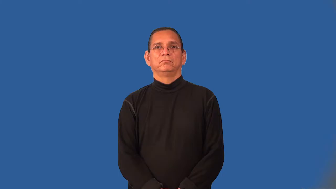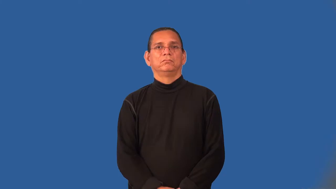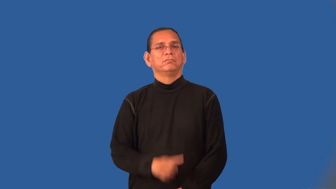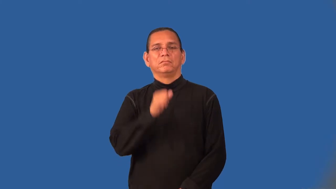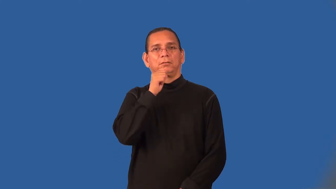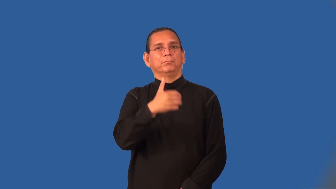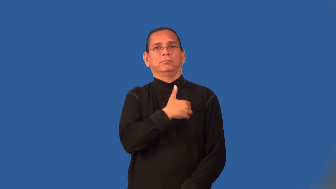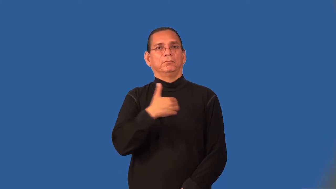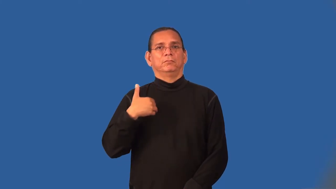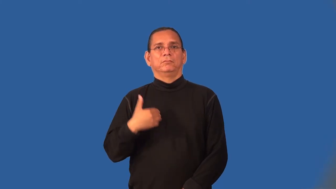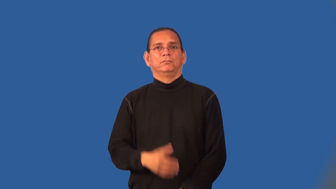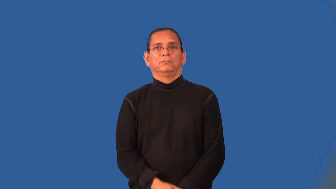nonmember